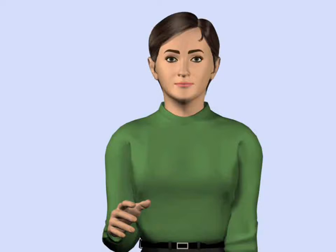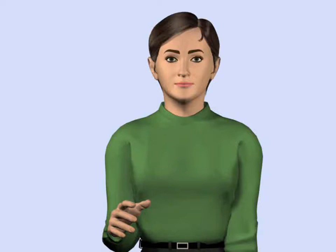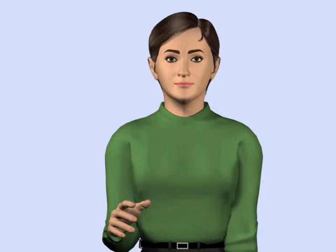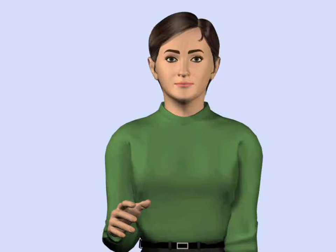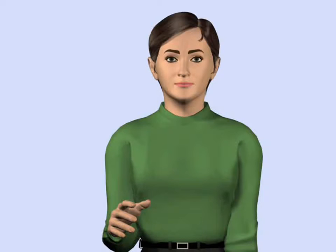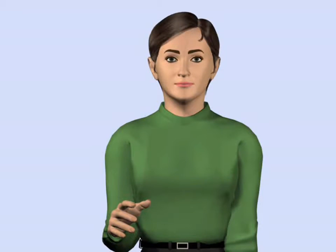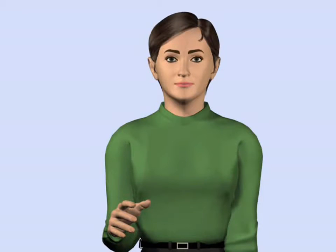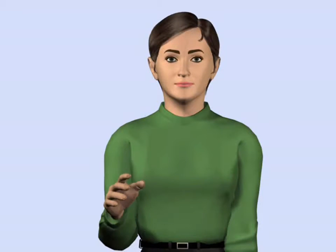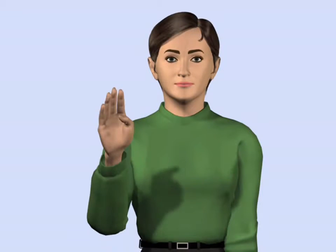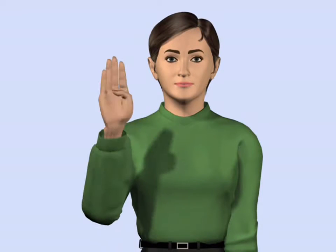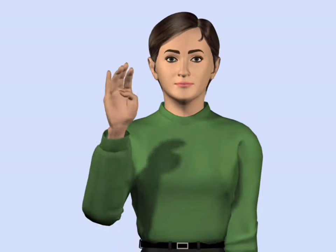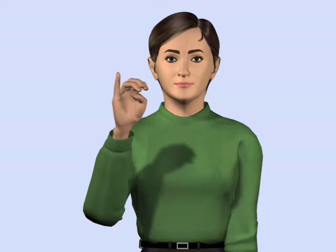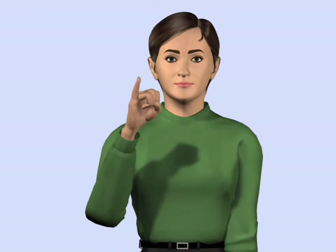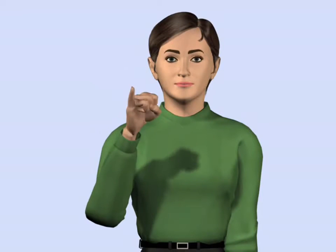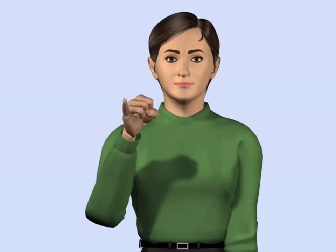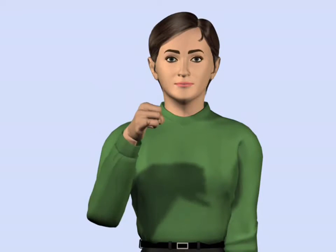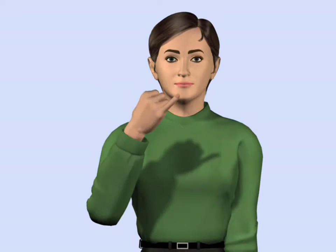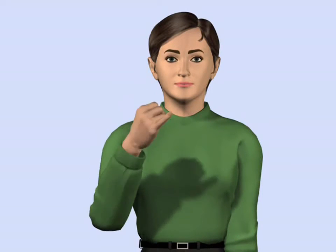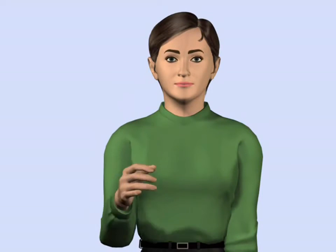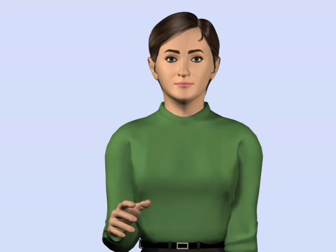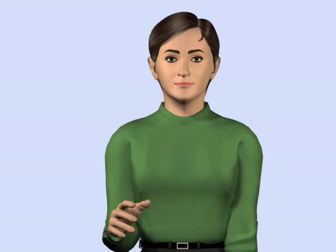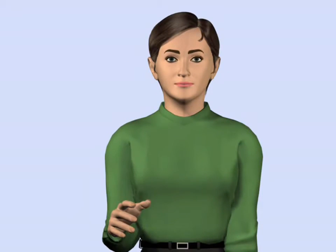blackjack